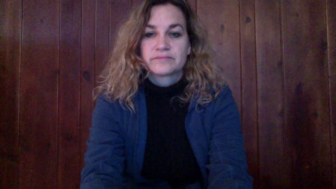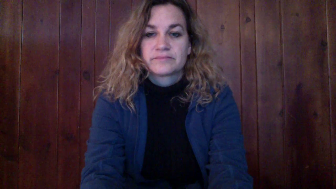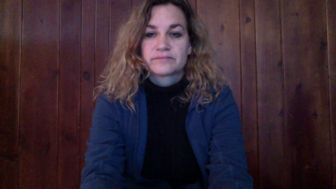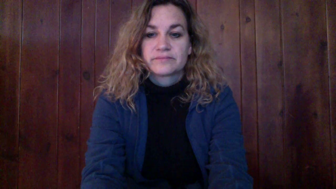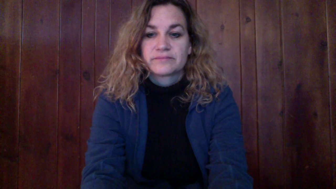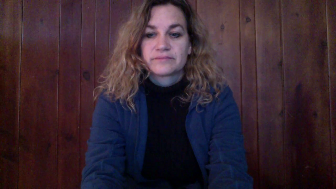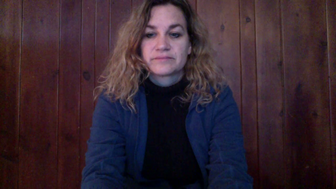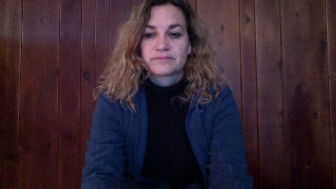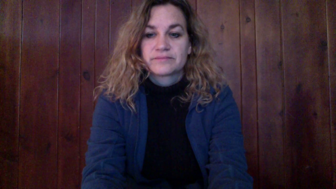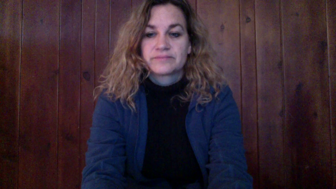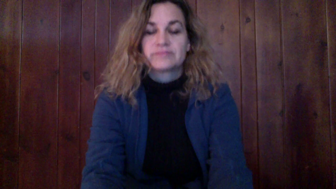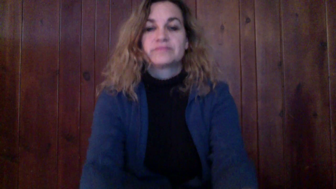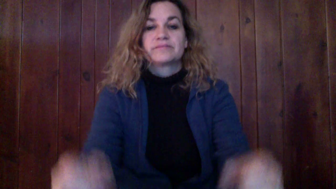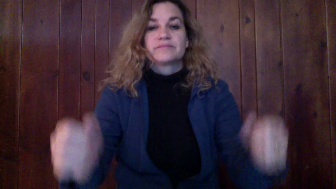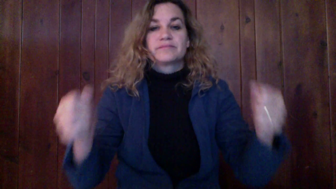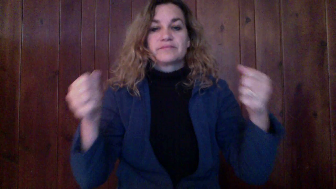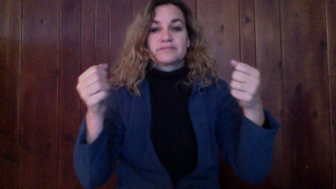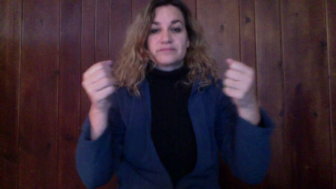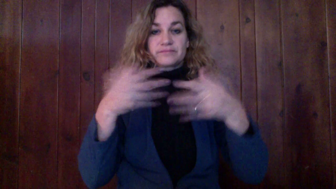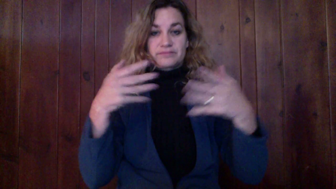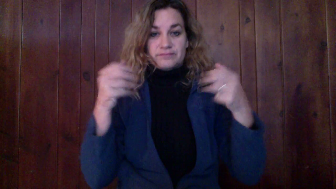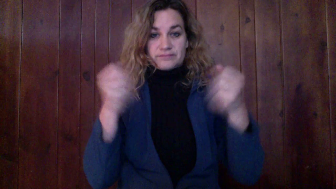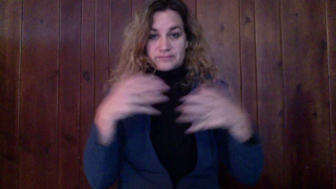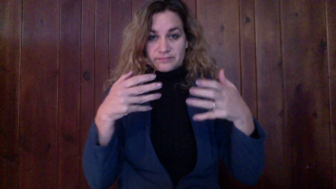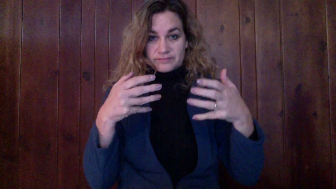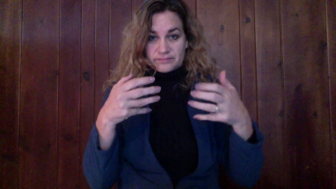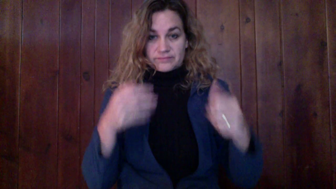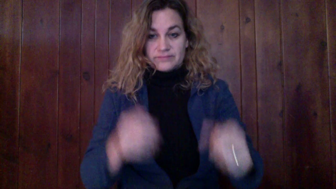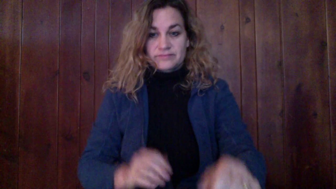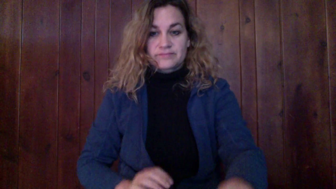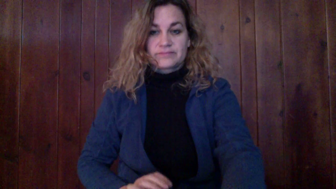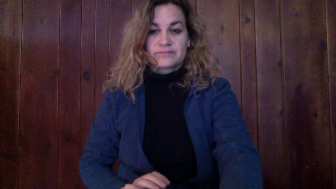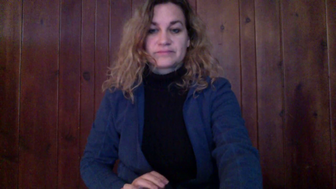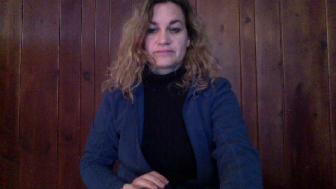APPLIANCE- MICROWAVE